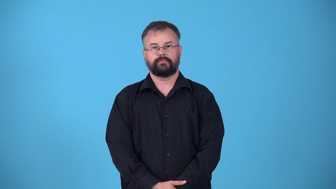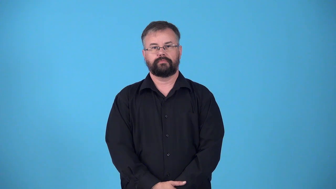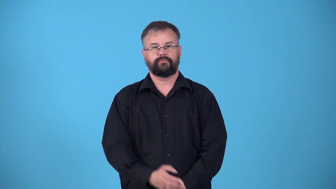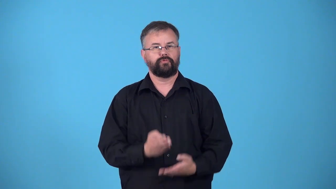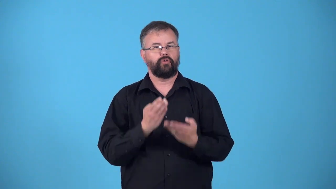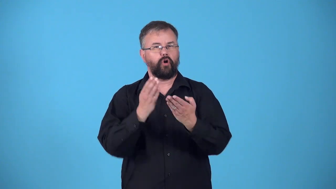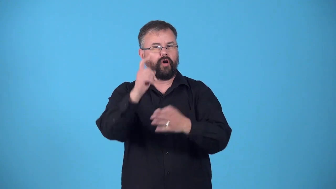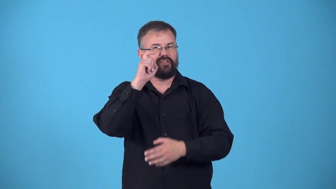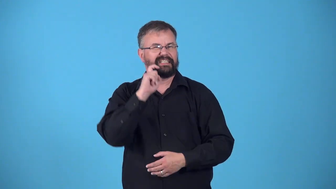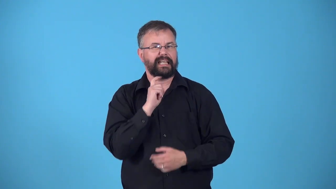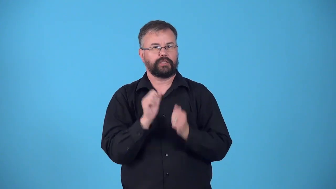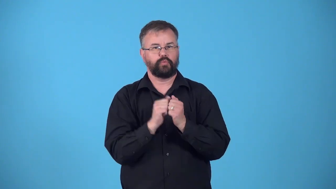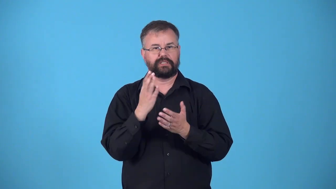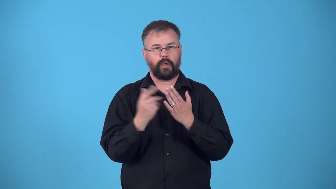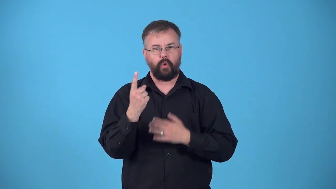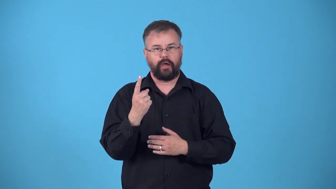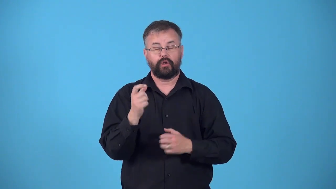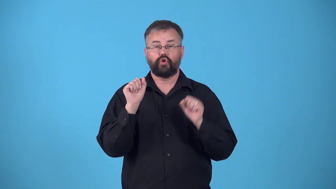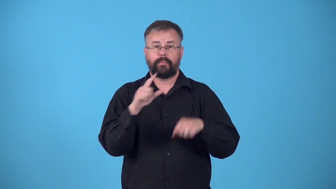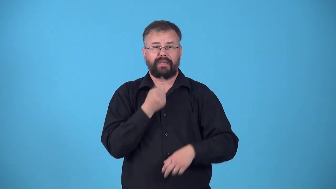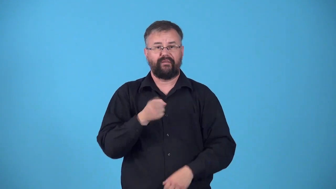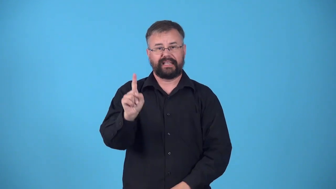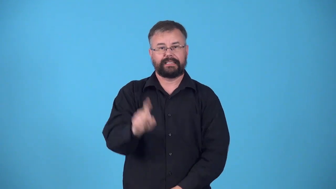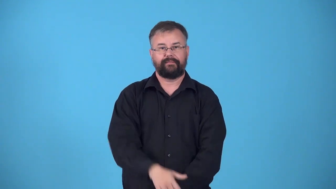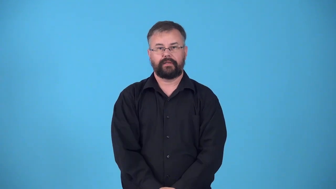proposition for sex